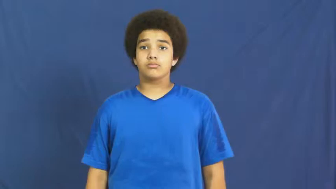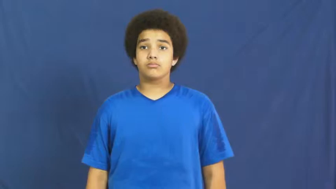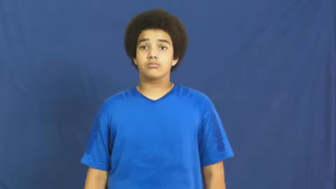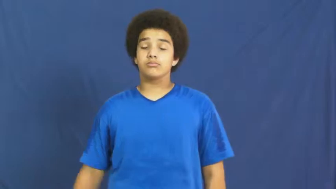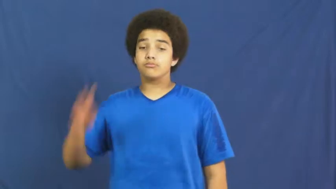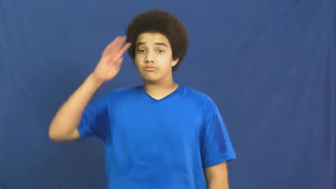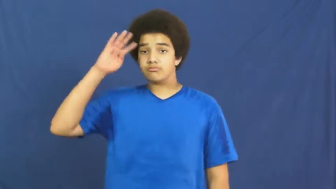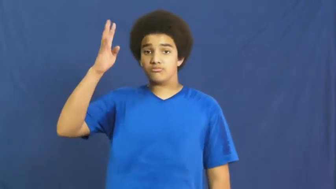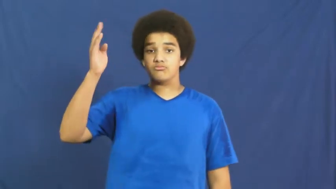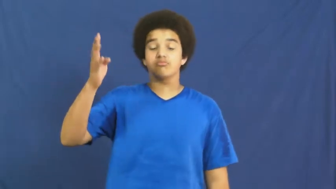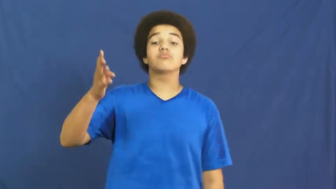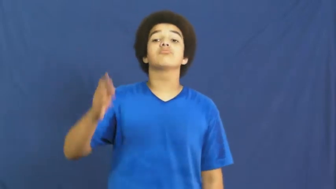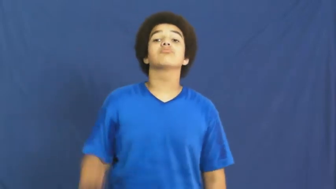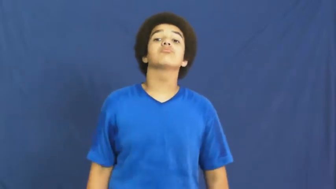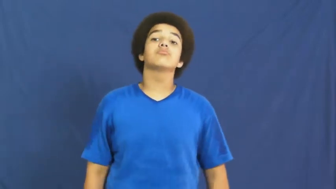figment